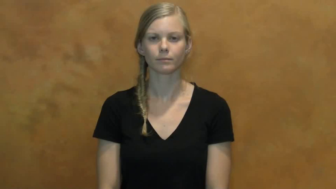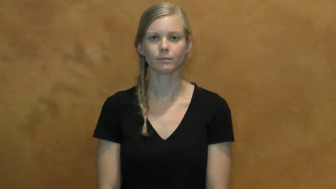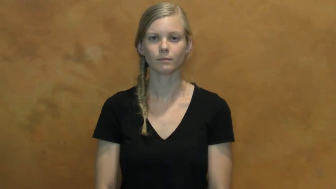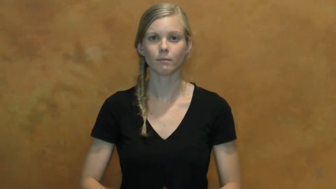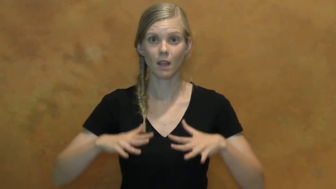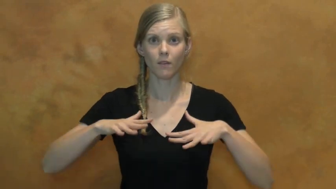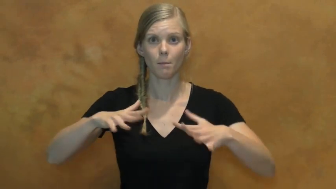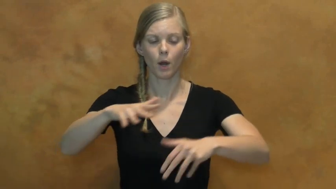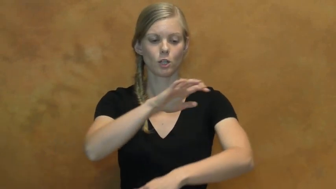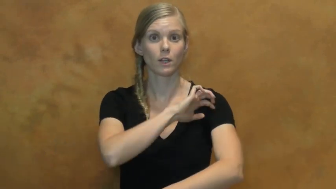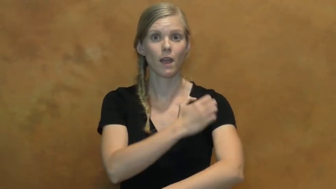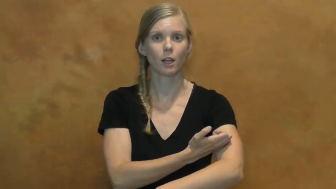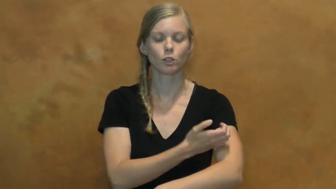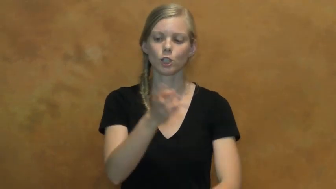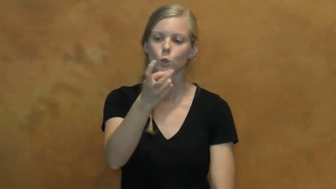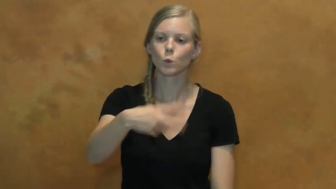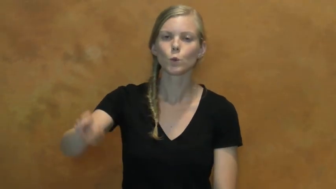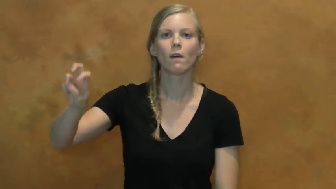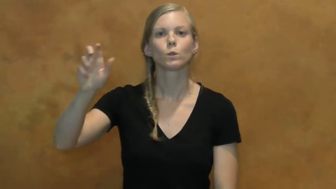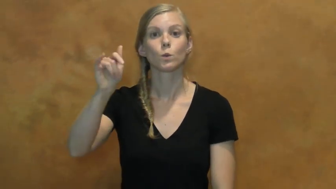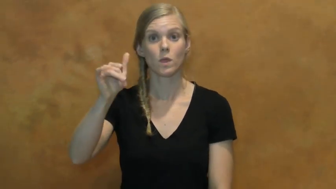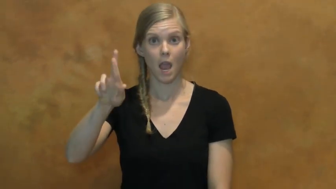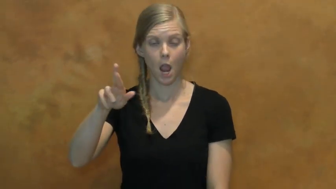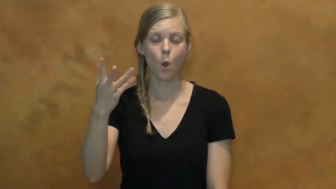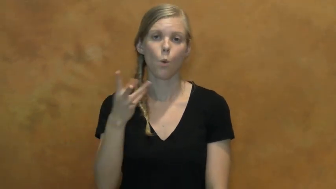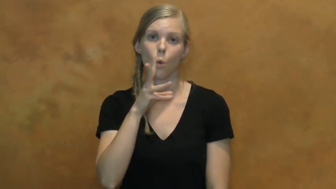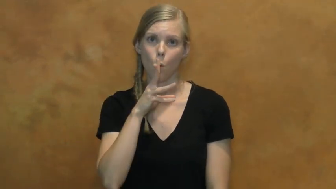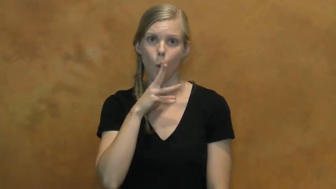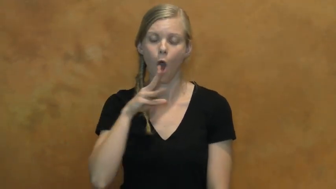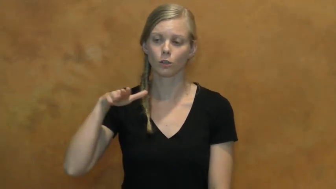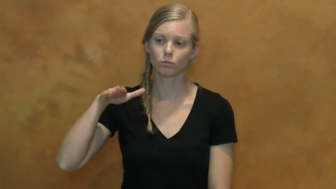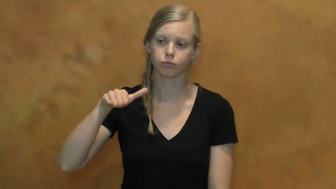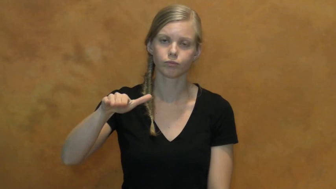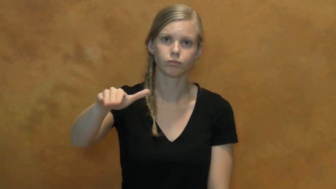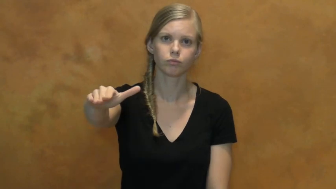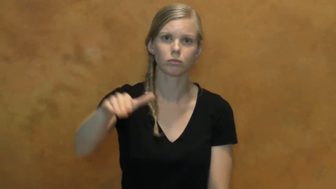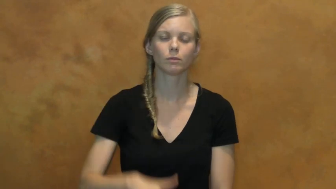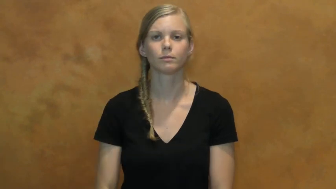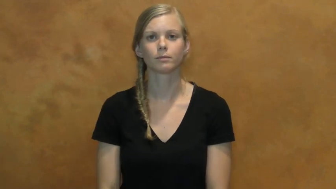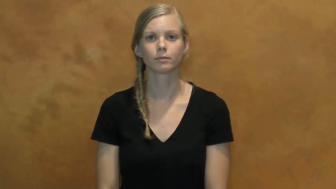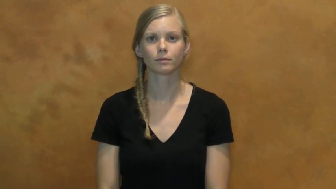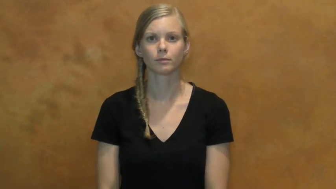wave